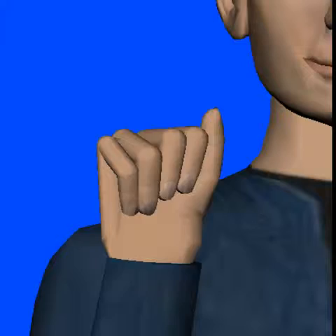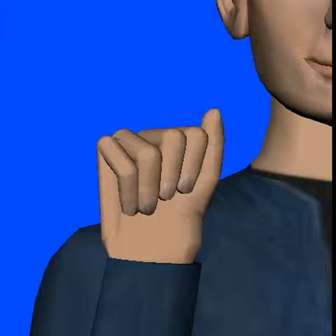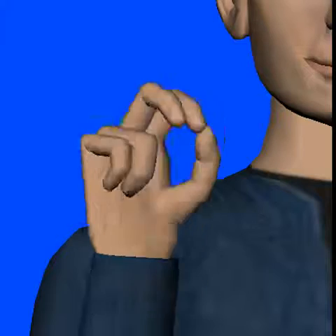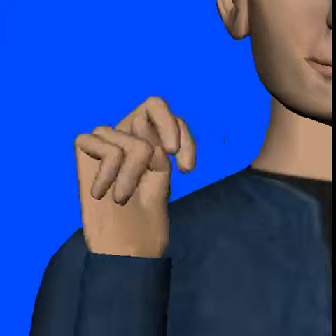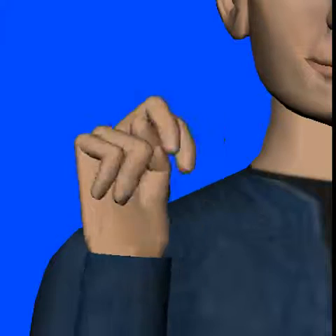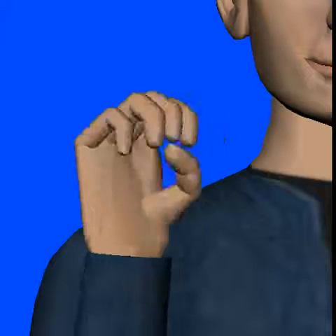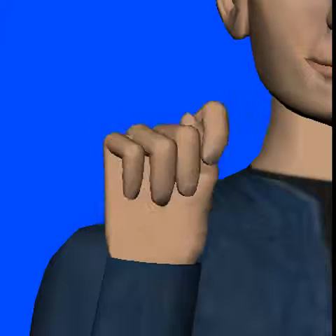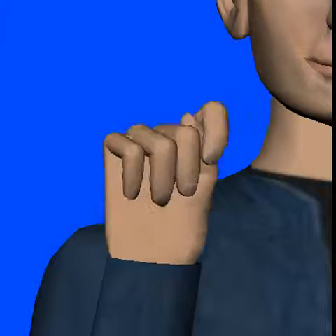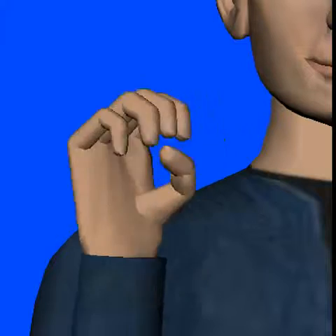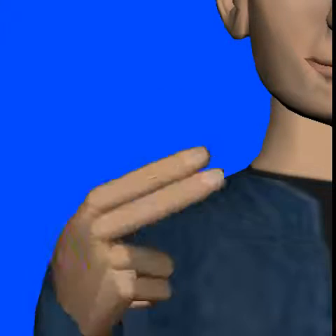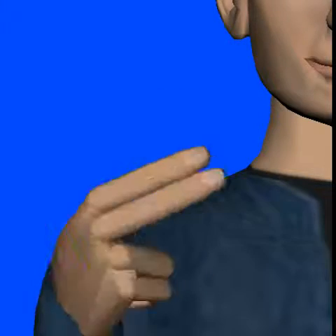anthill